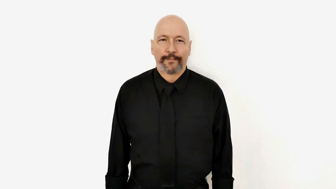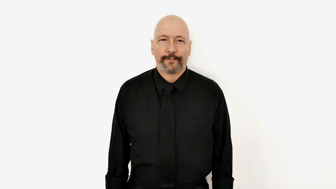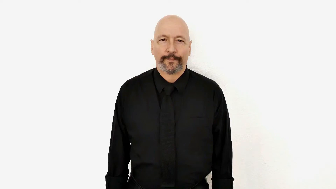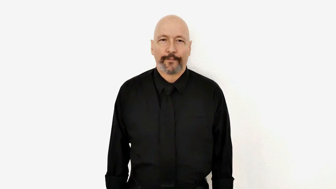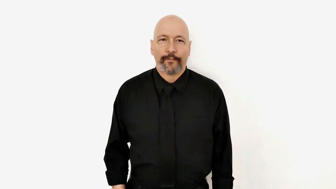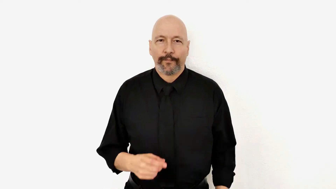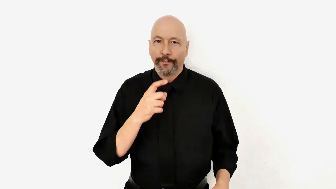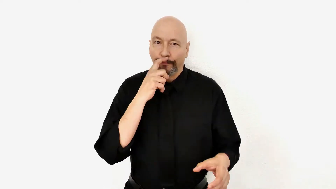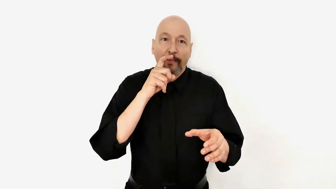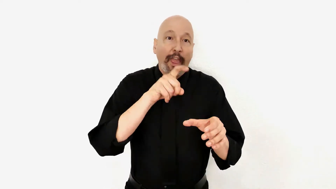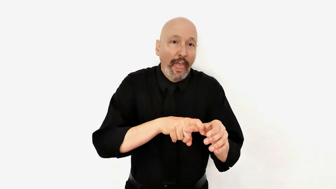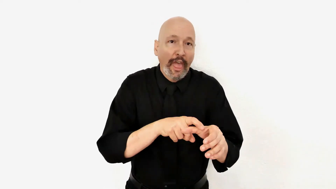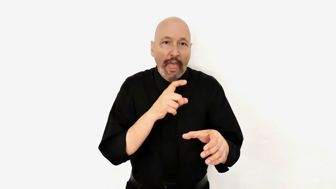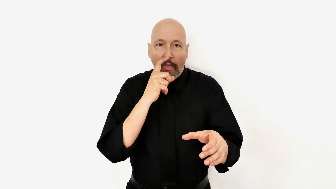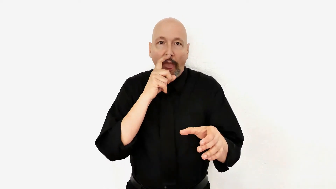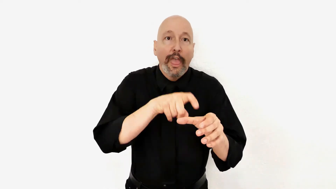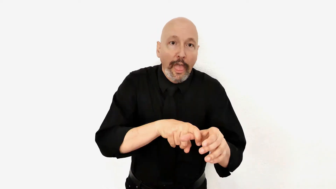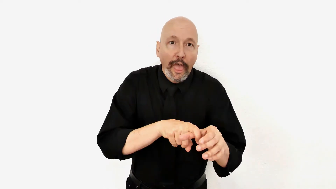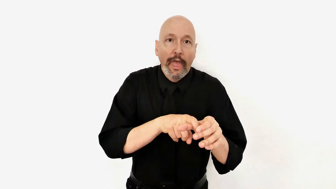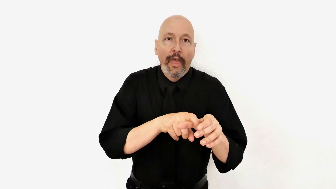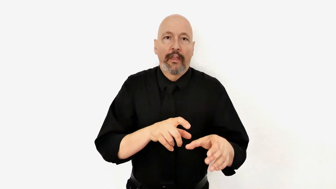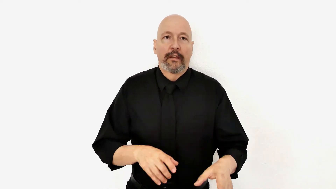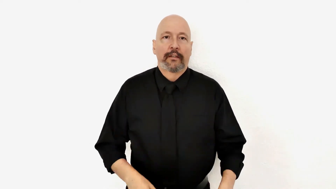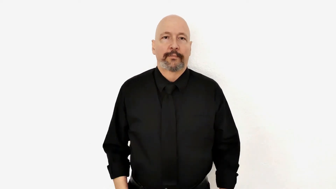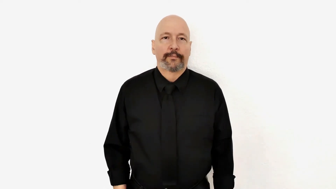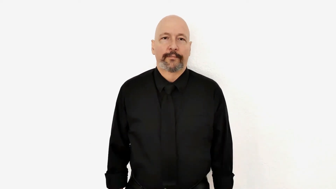keeps SNOOP++ [keeps snooping / snoop / nosy]